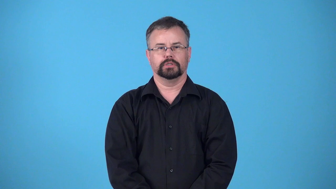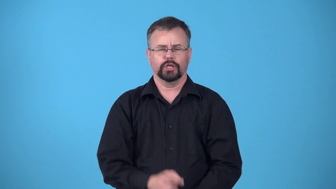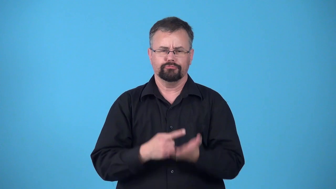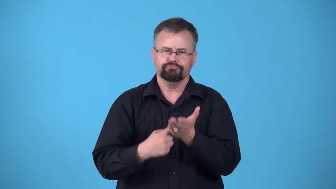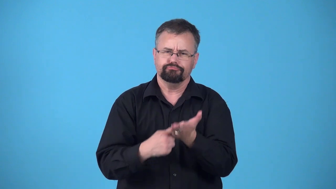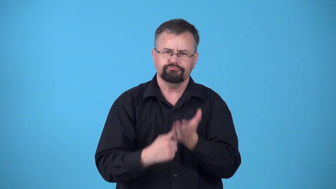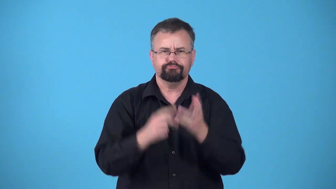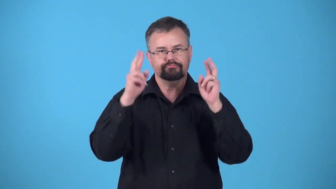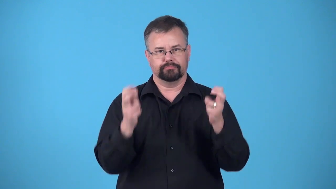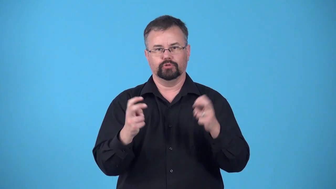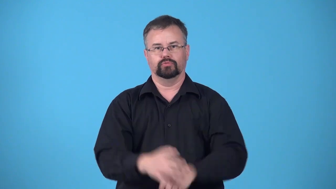talk about